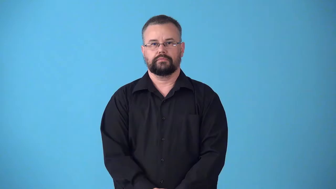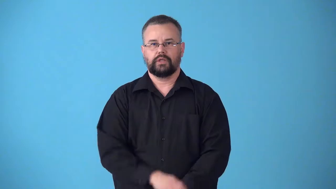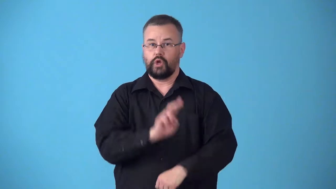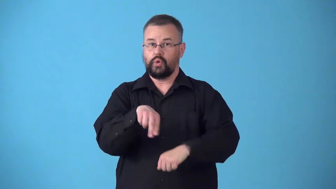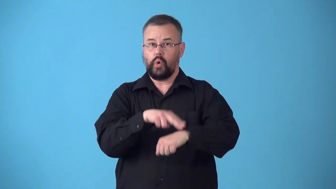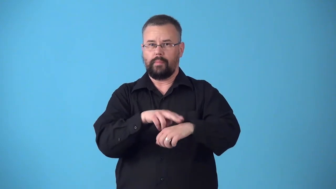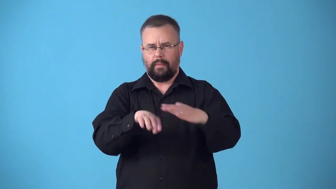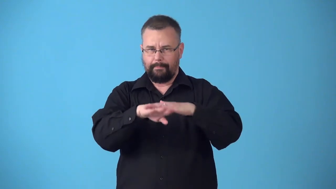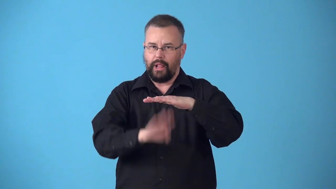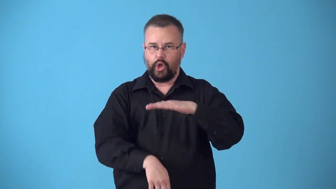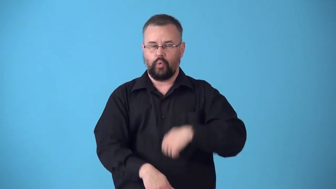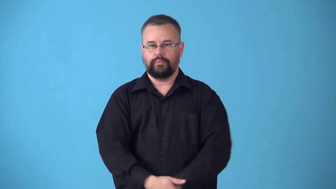subnormal